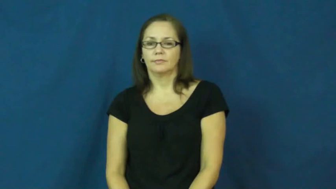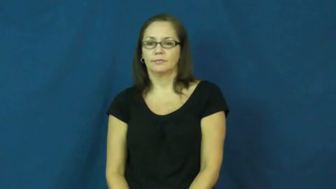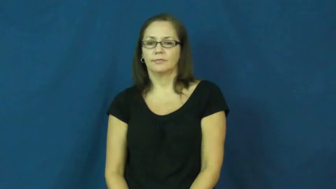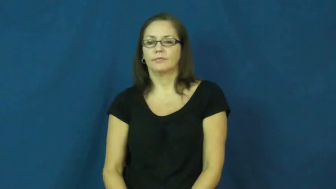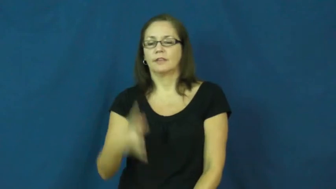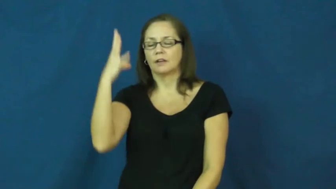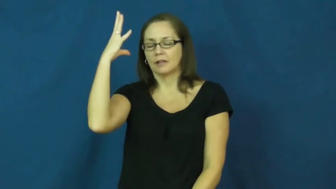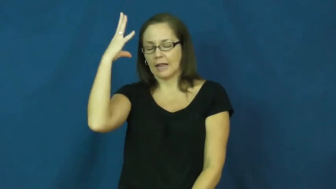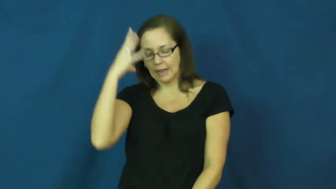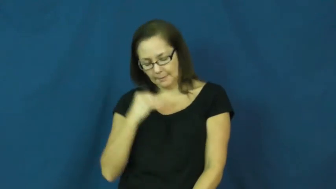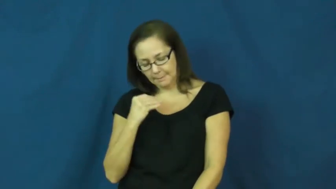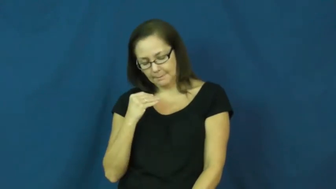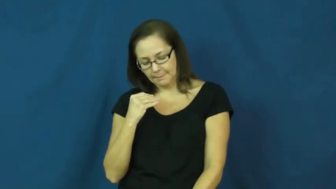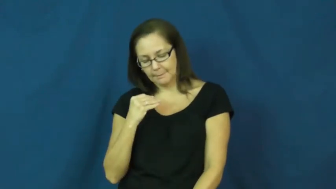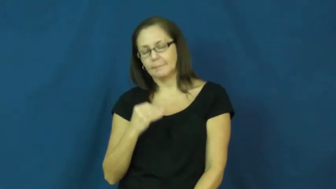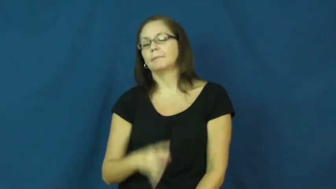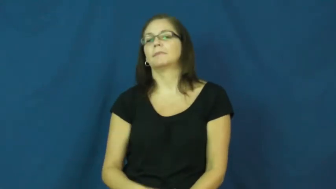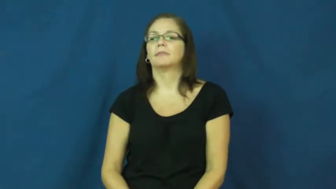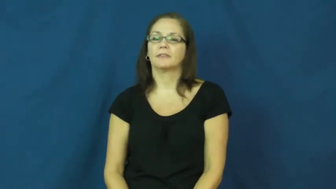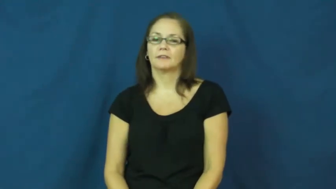catch some z's